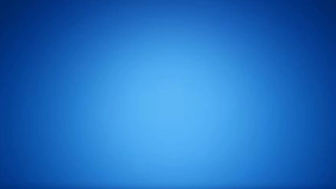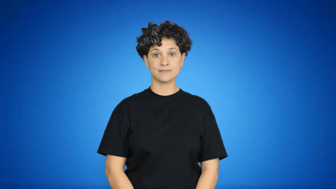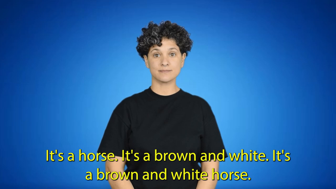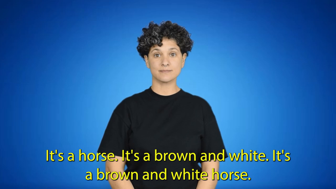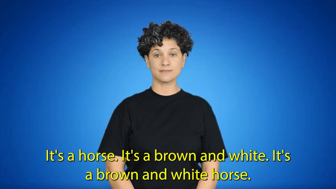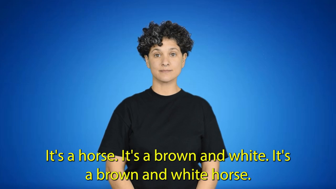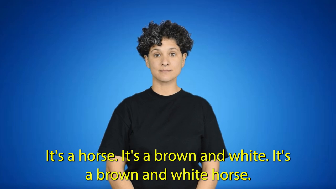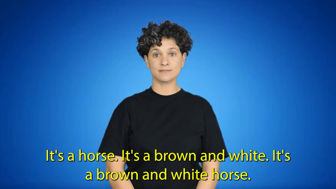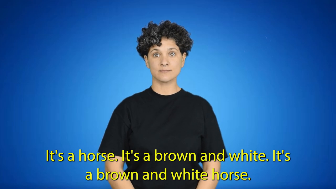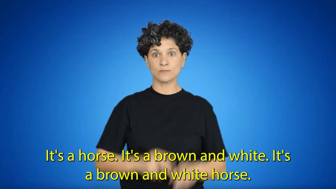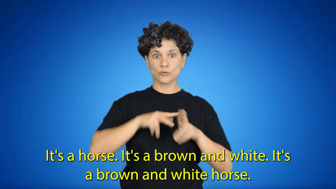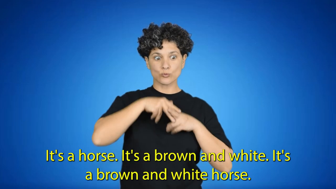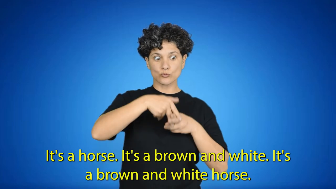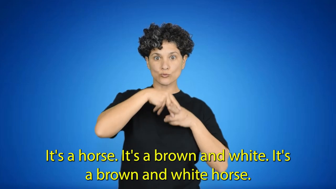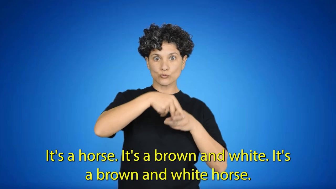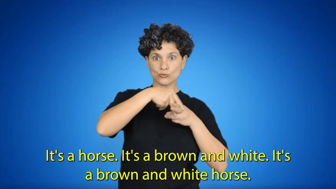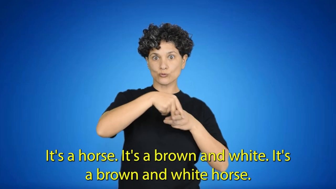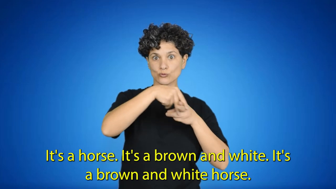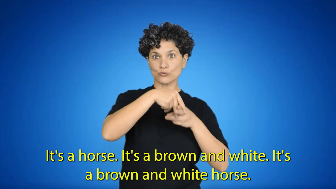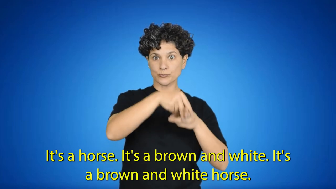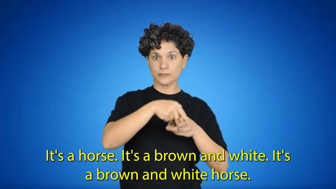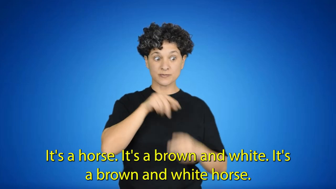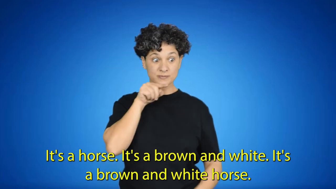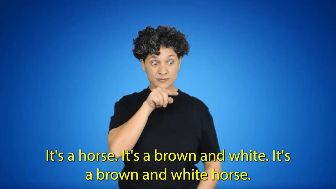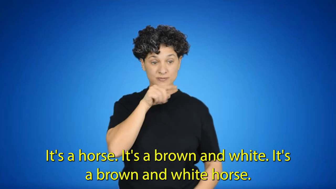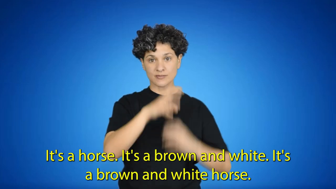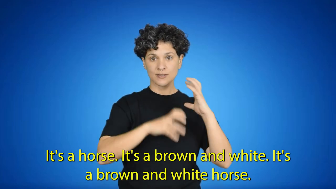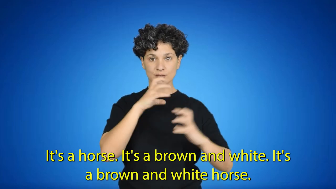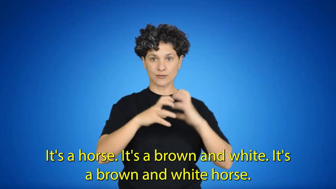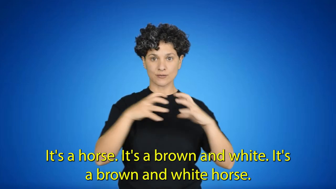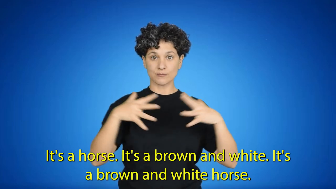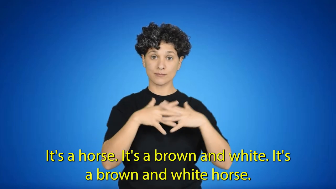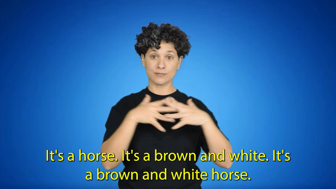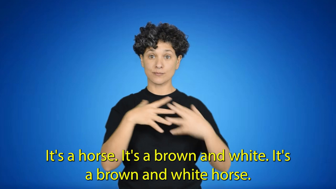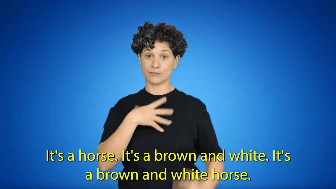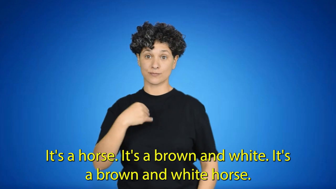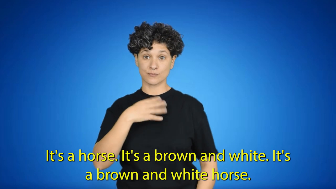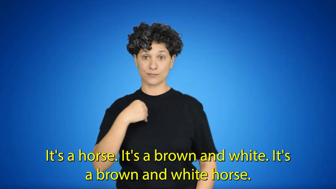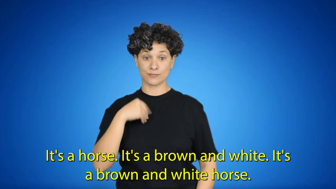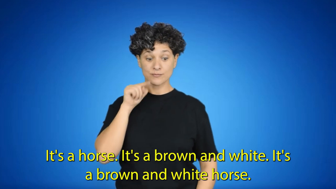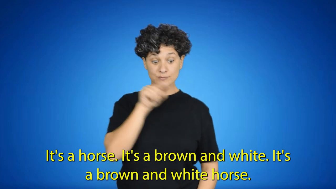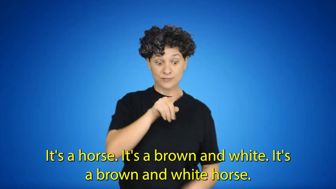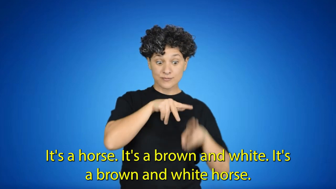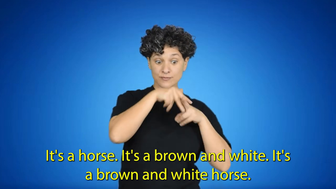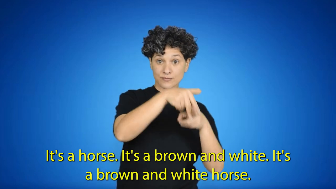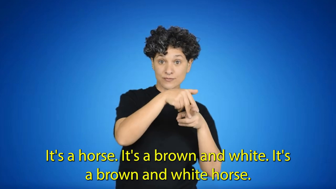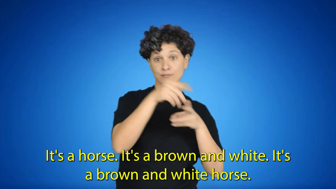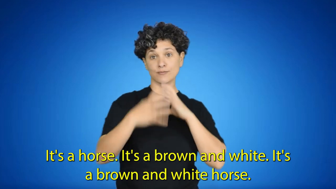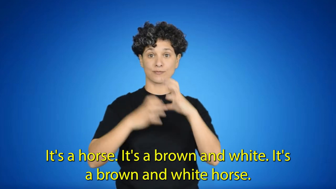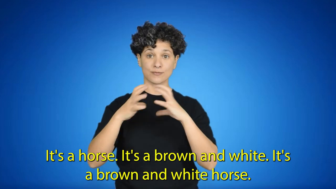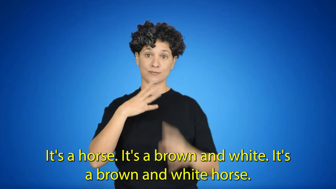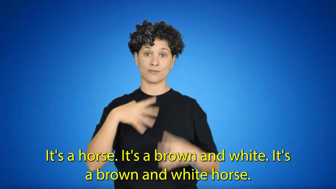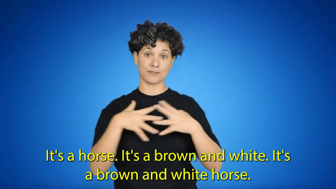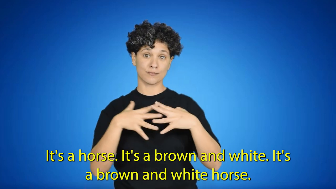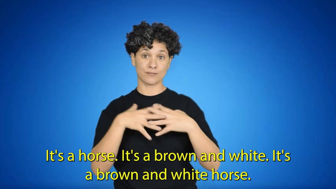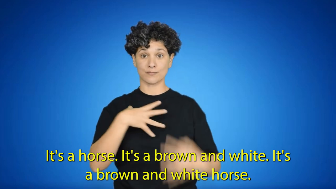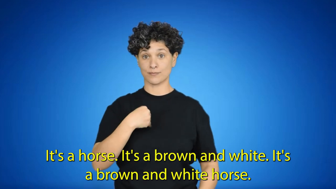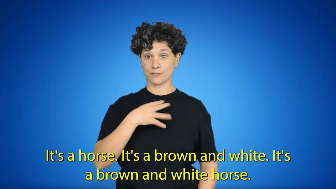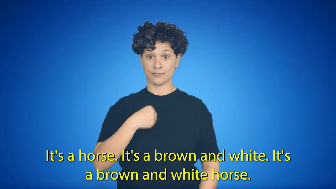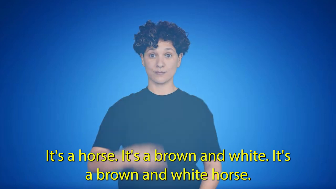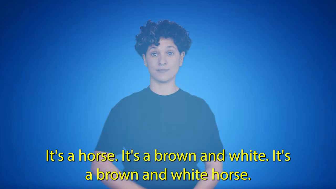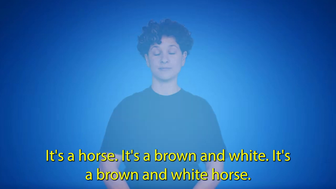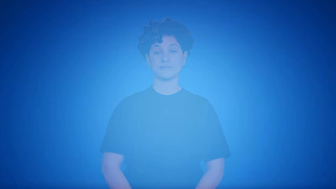It's a brown and white horse